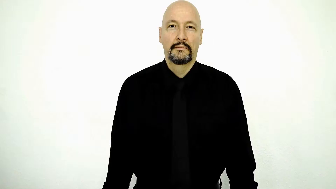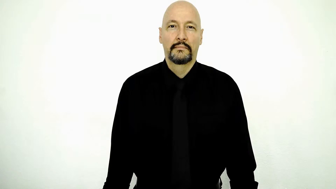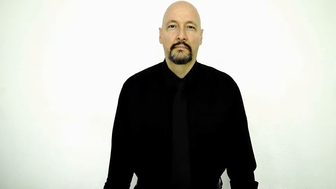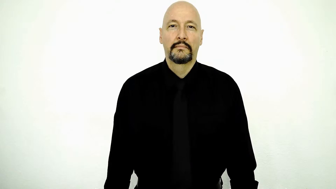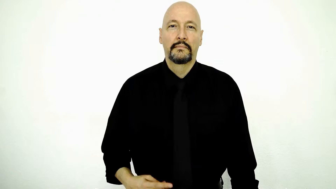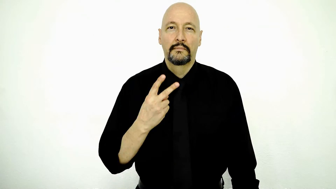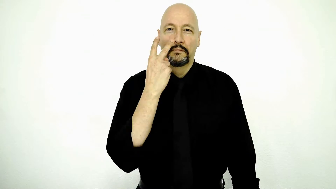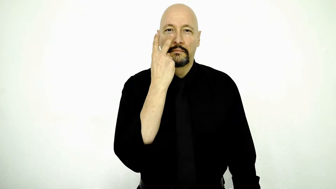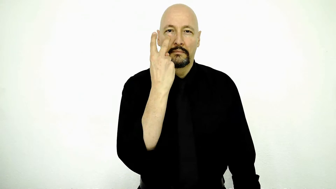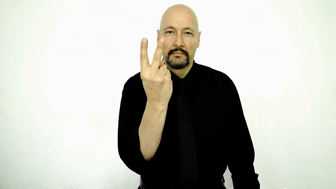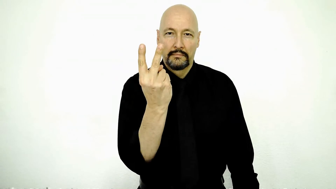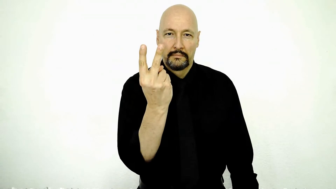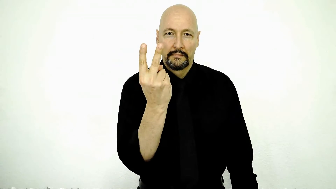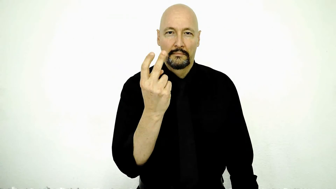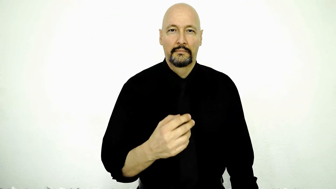SEE/VISION